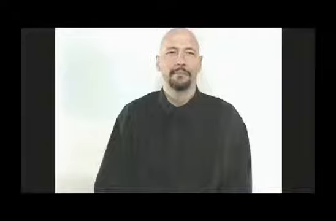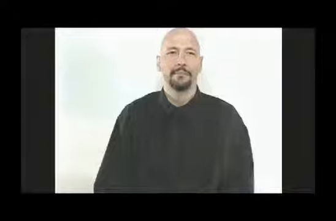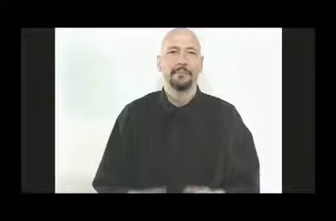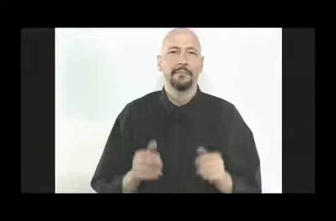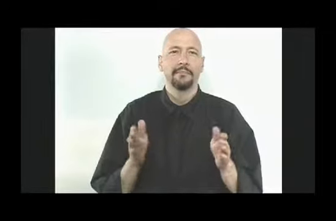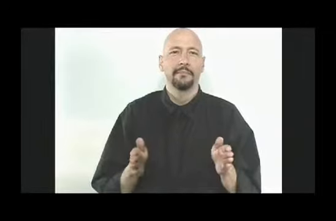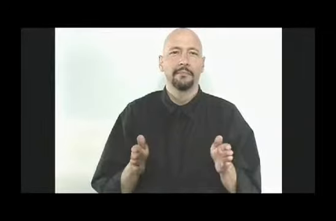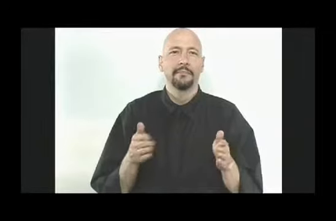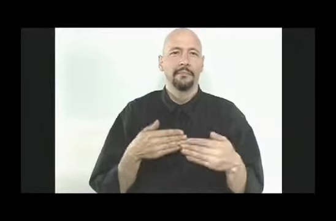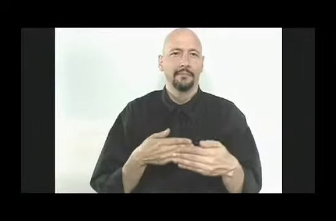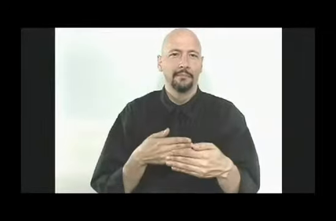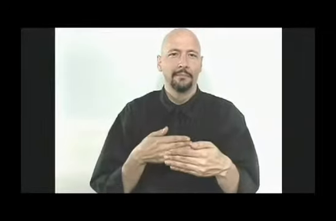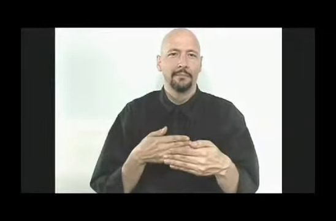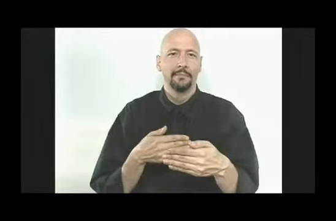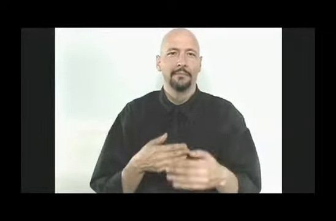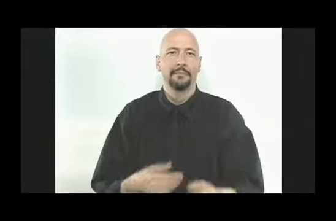ROOM